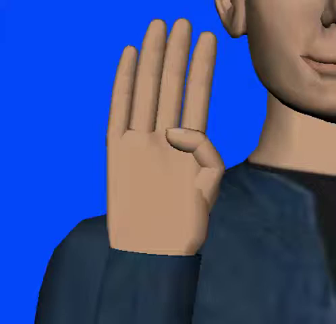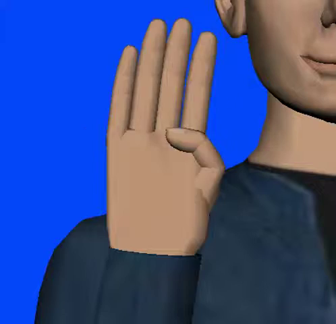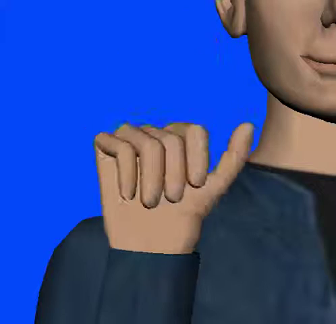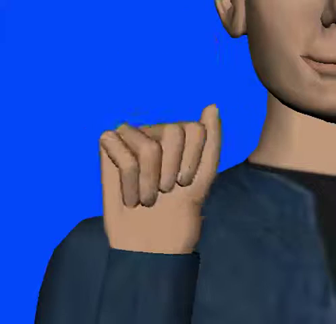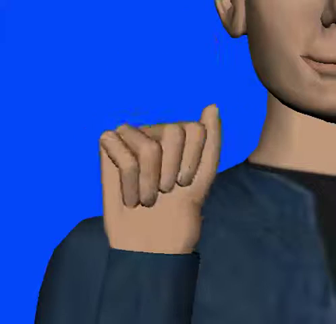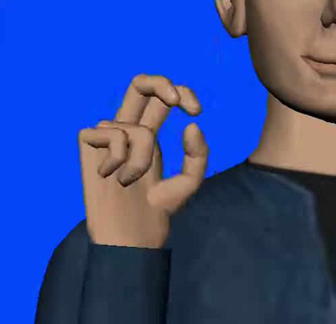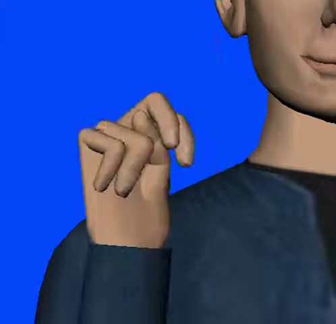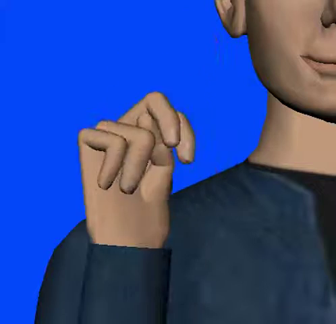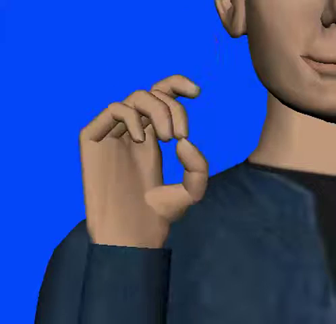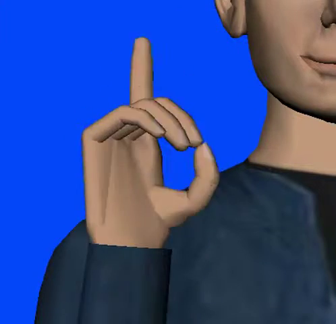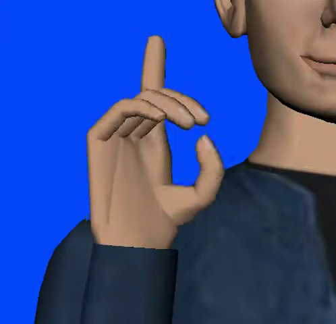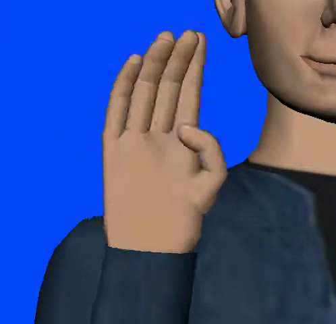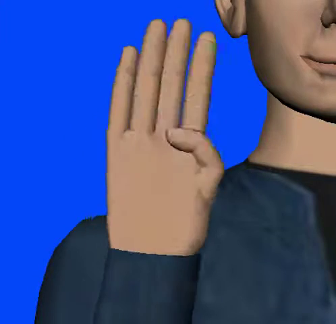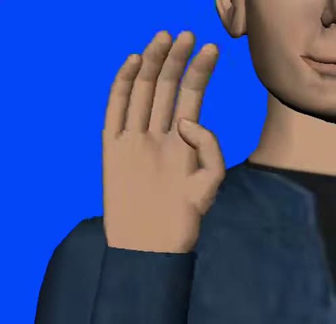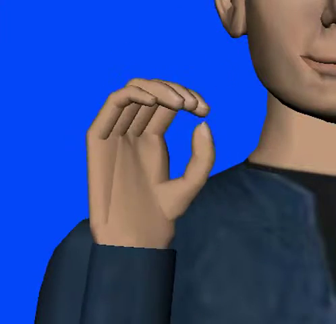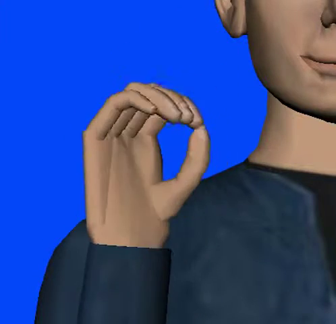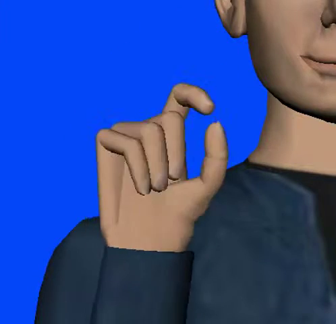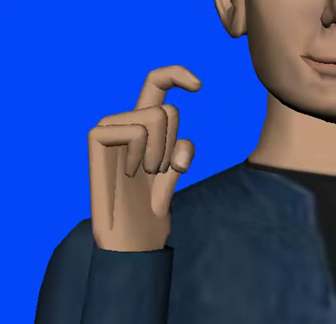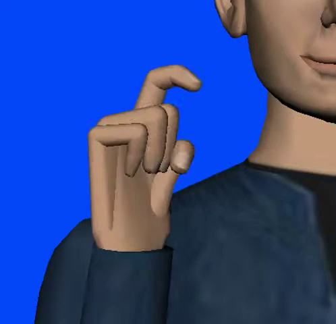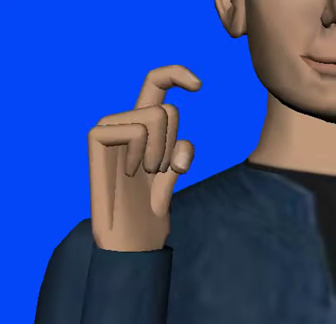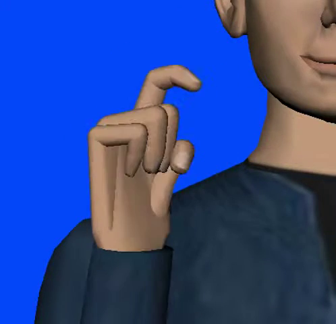bandbox